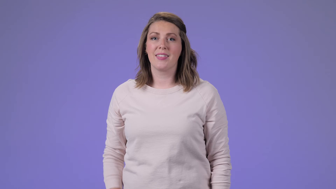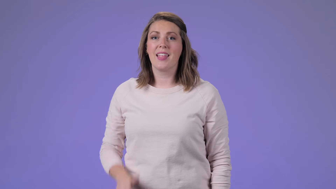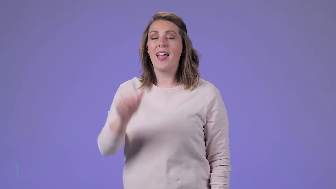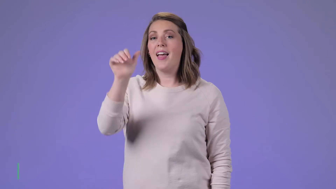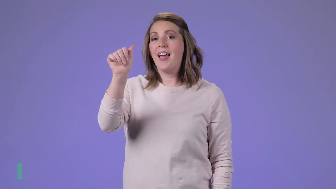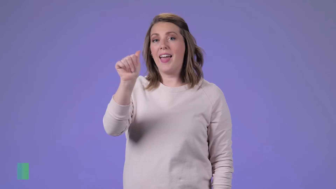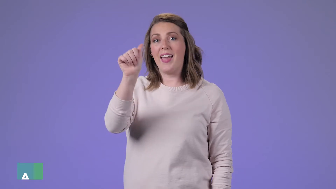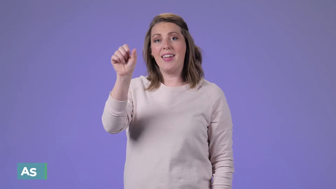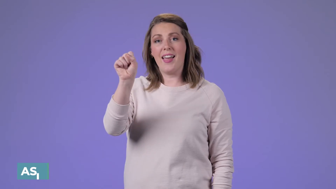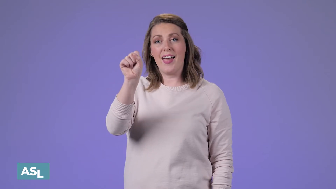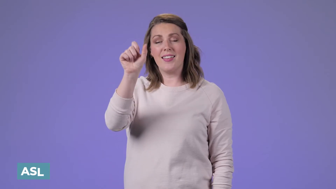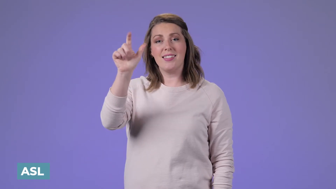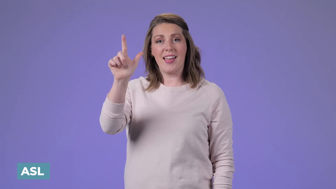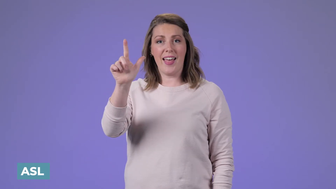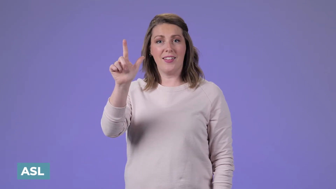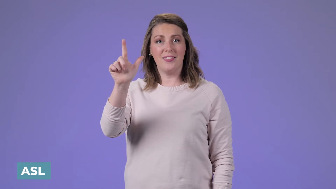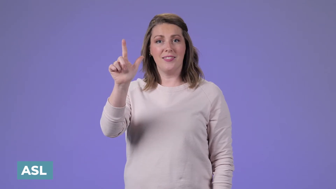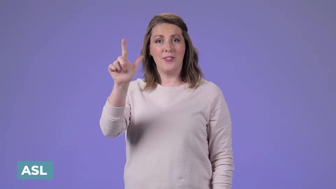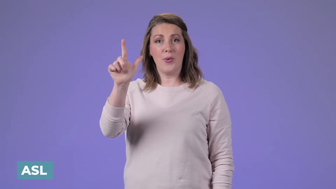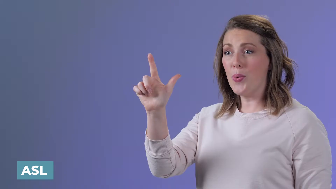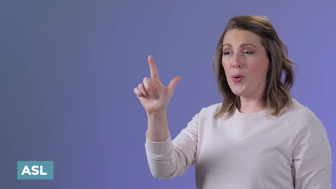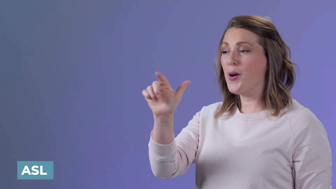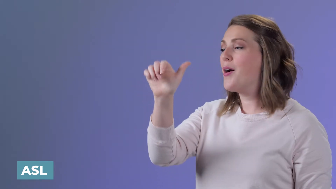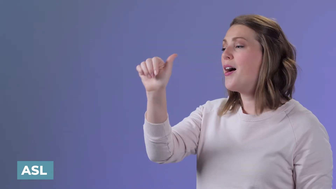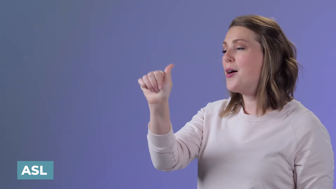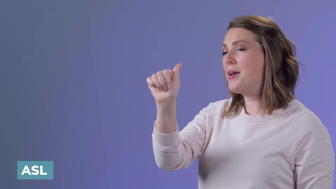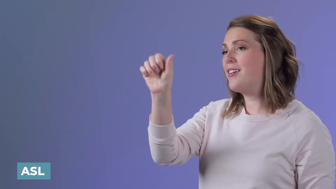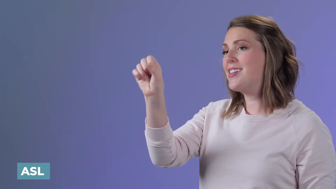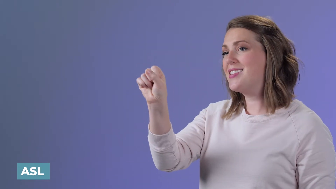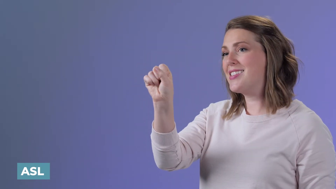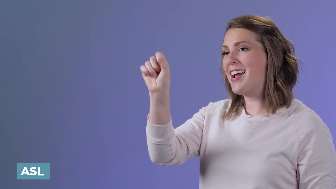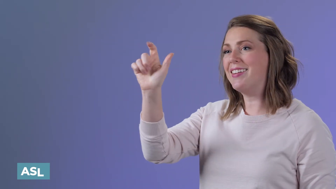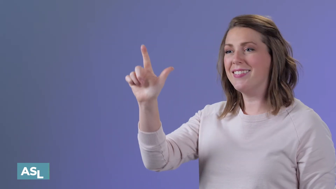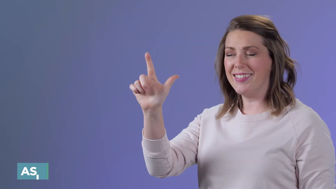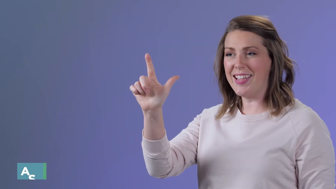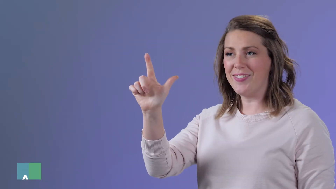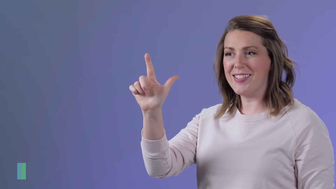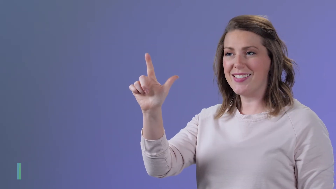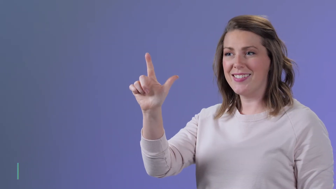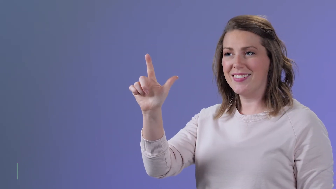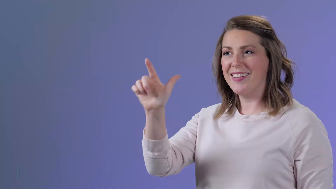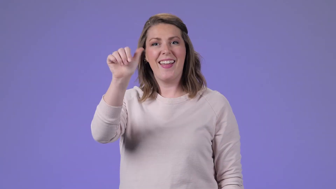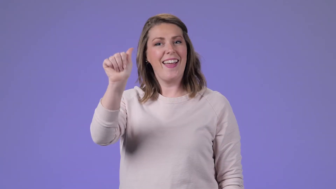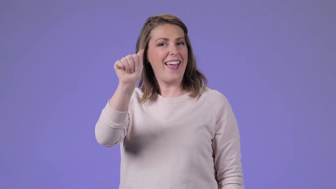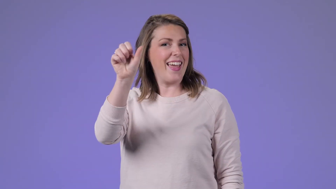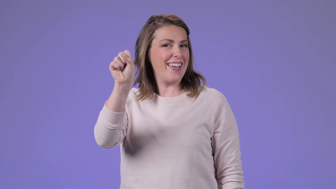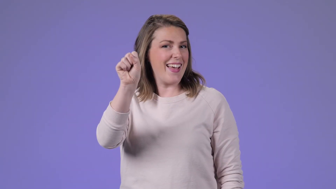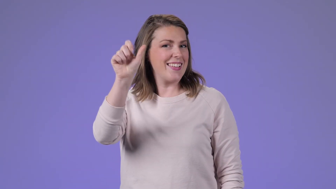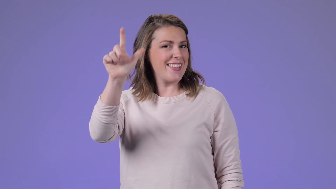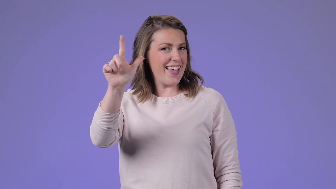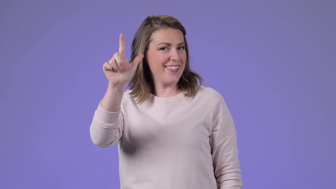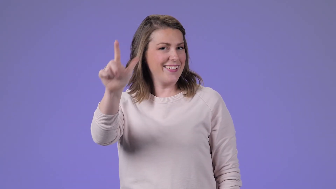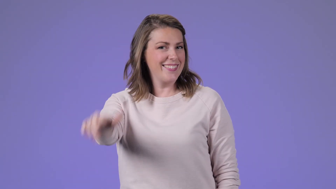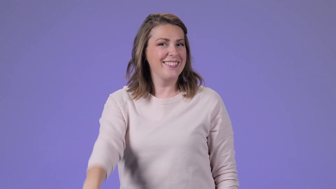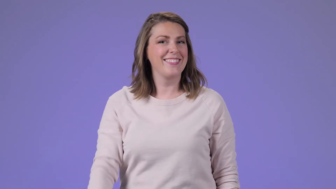ASL